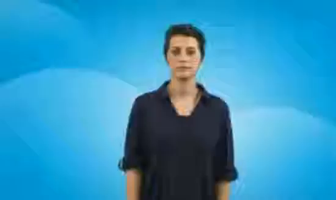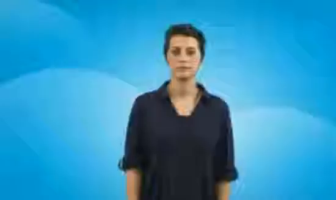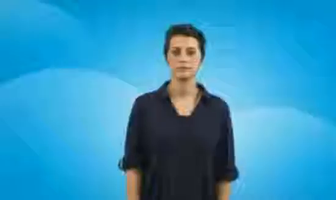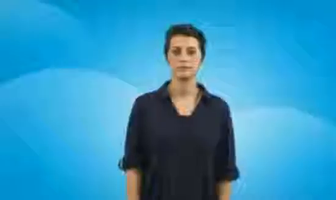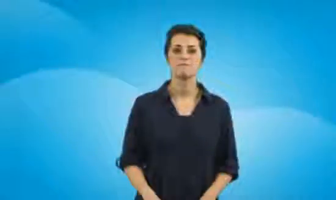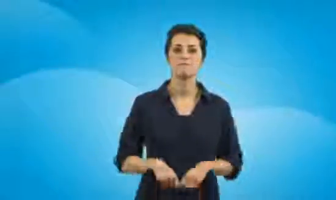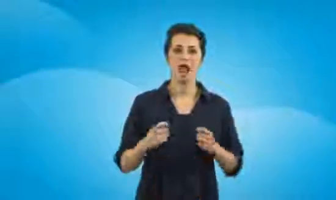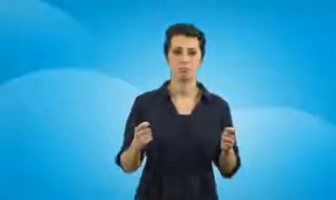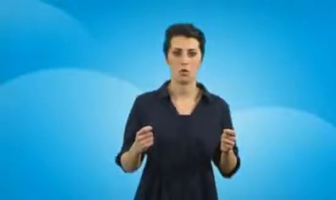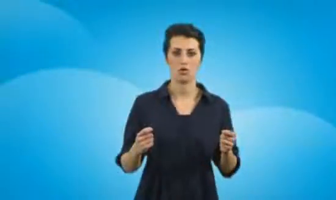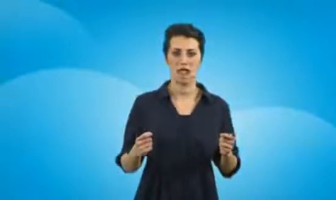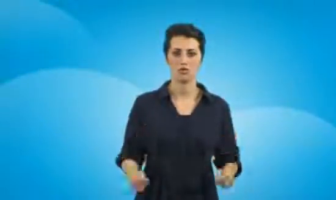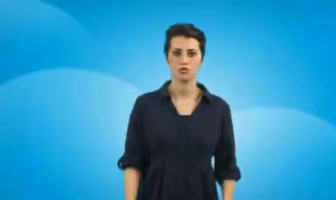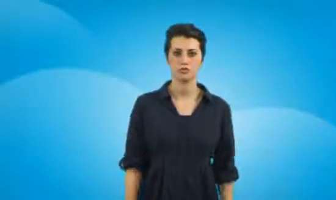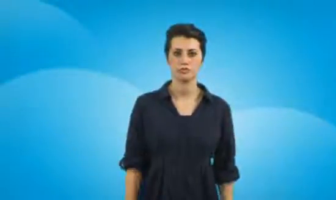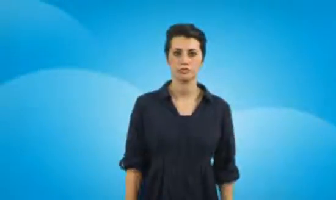Resolution